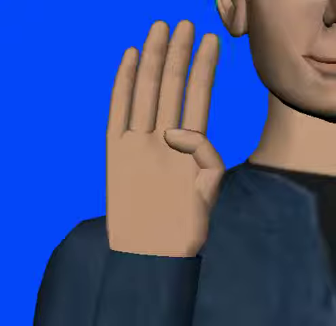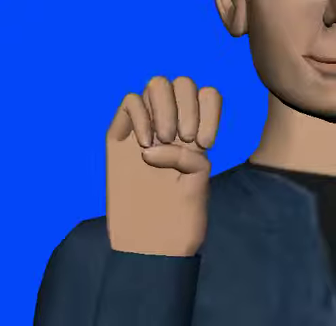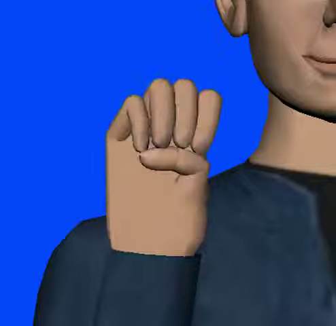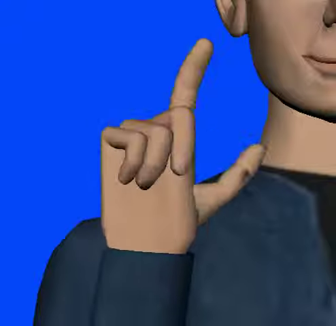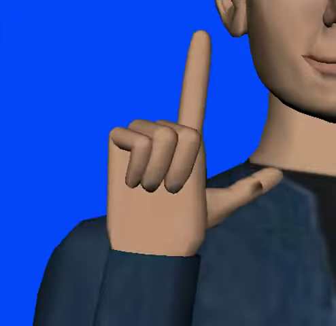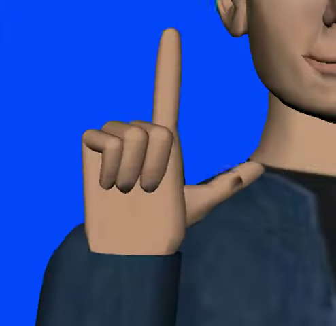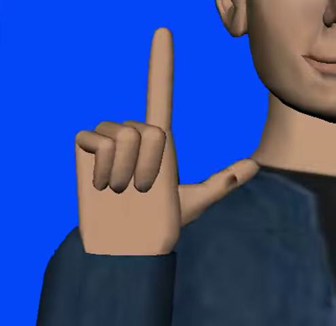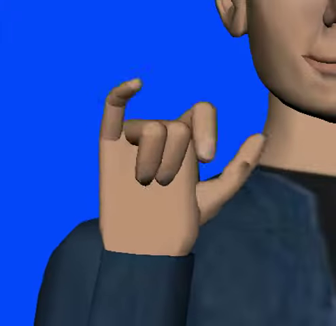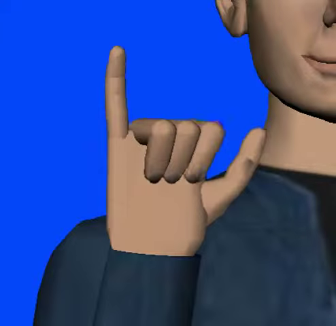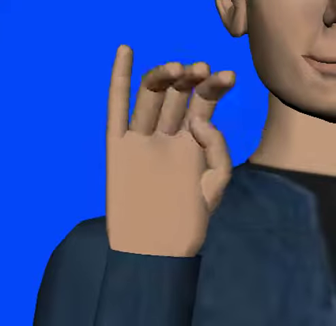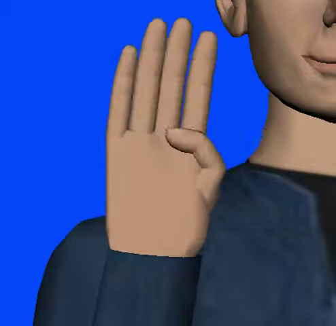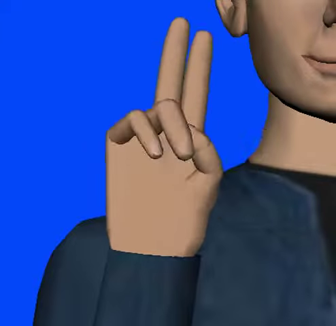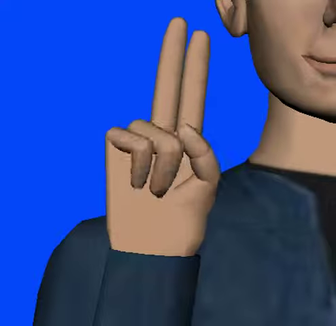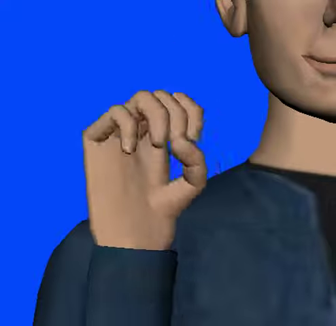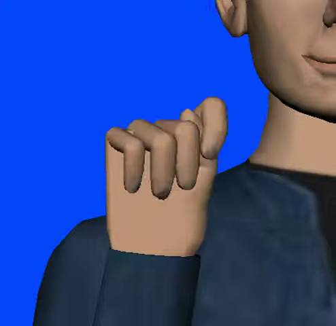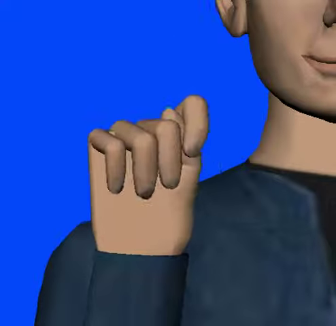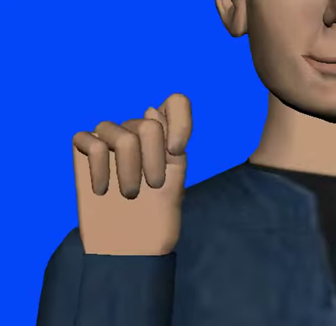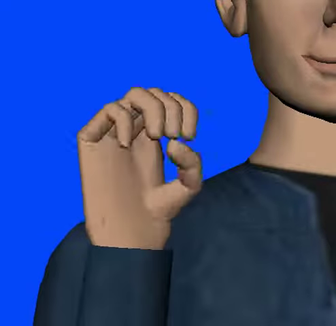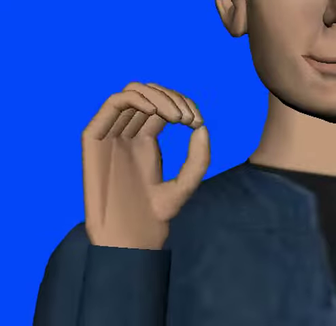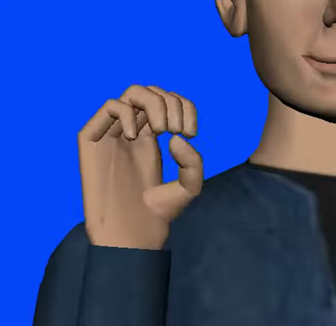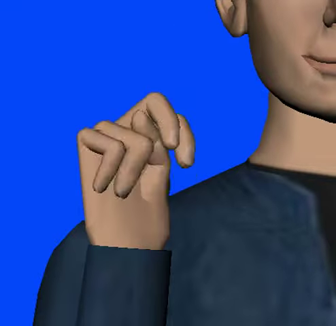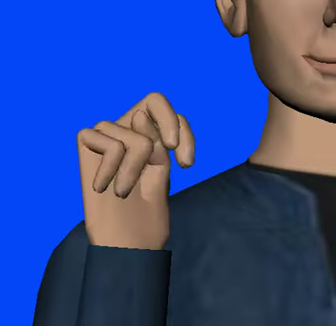bellybutton,navel